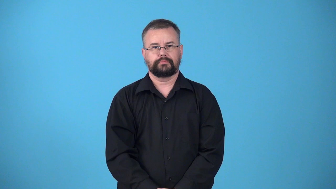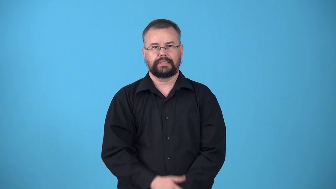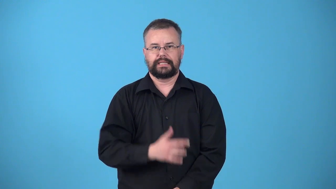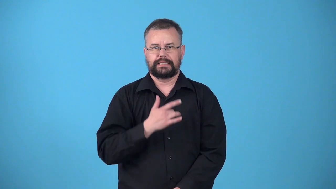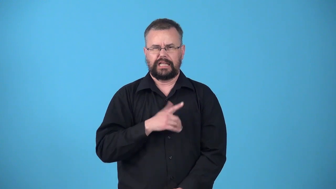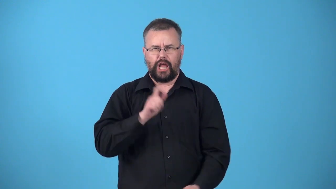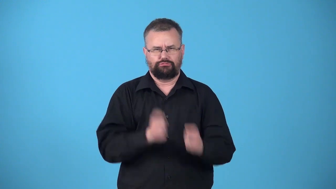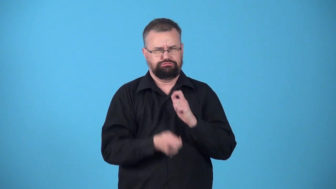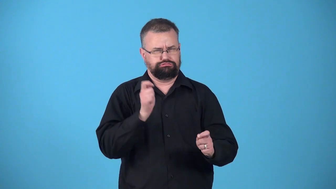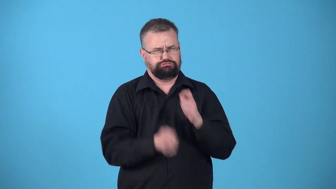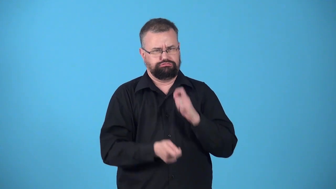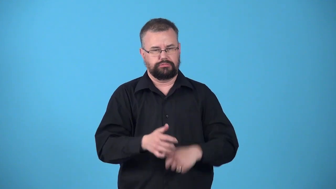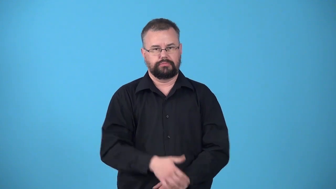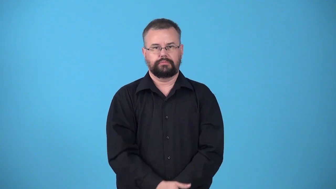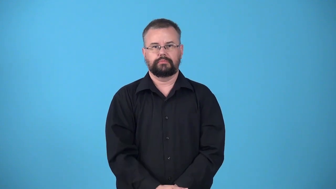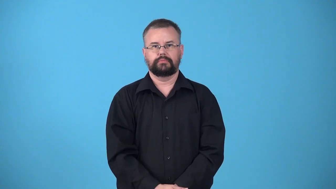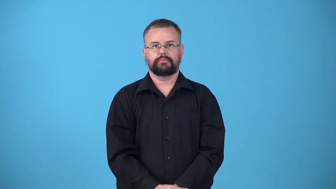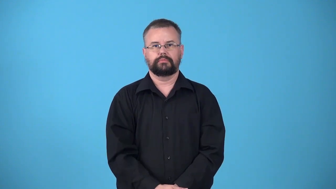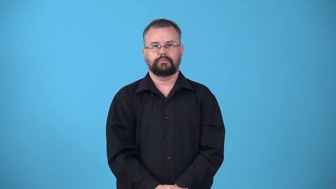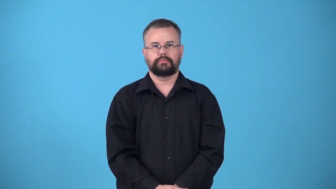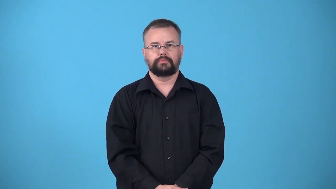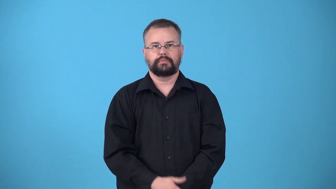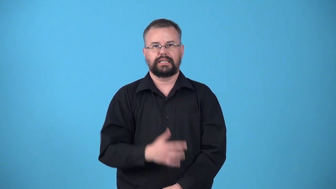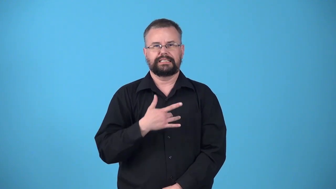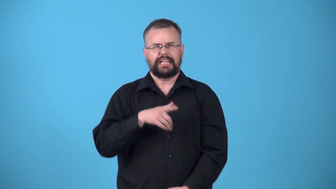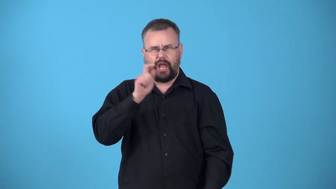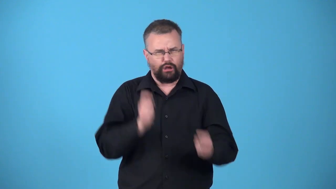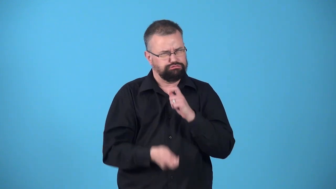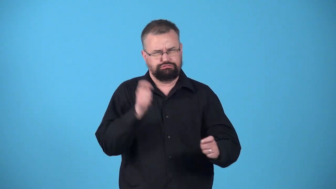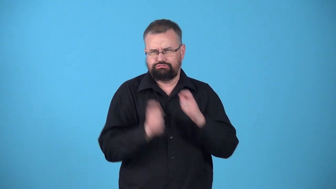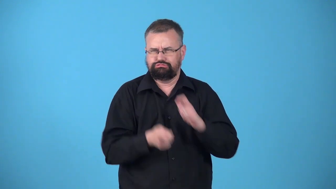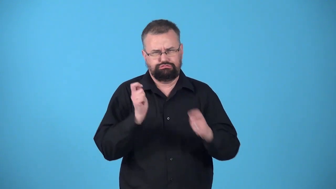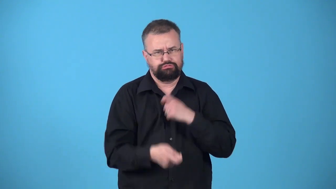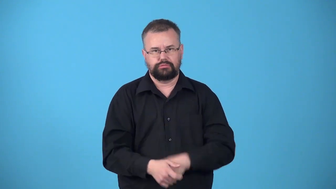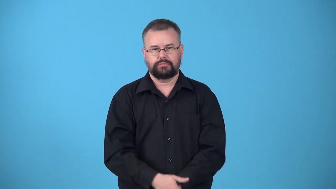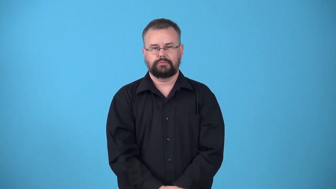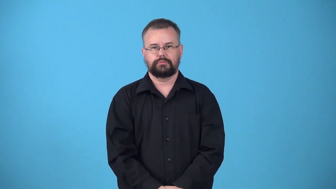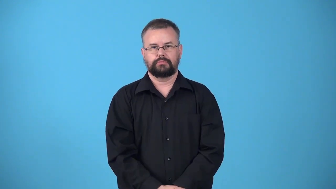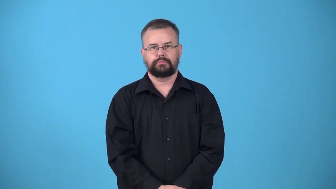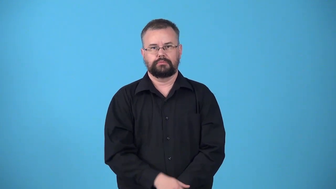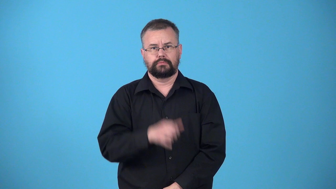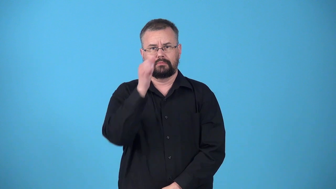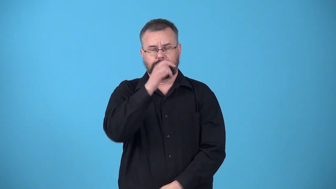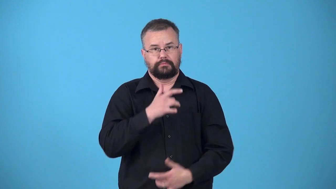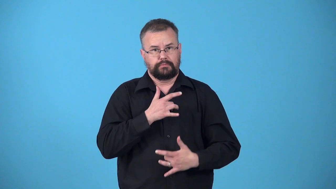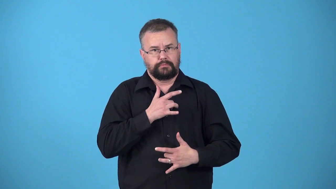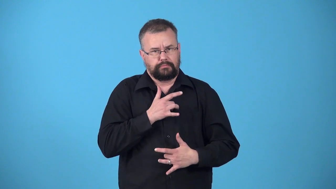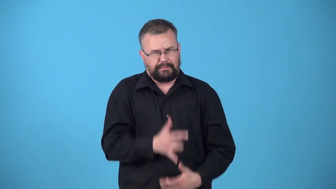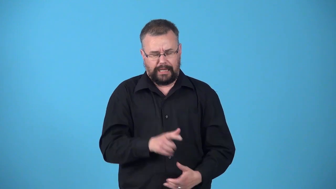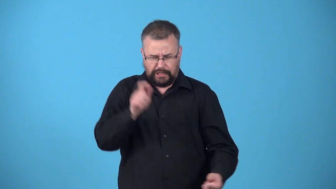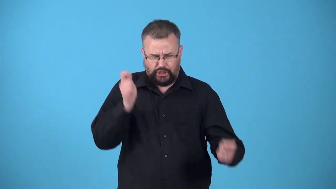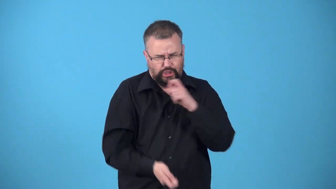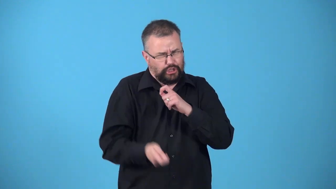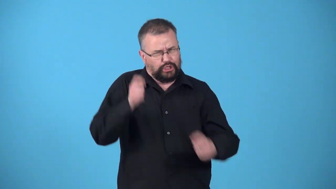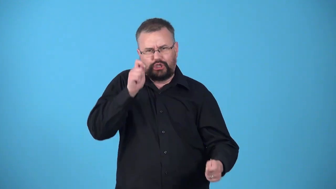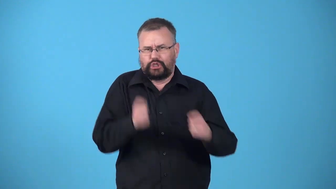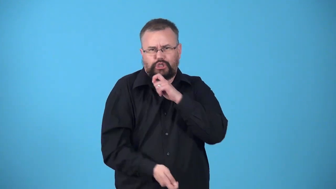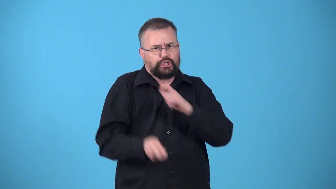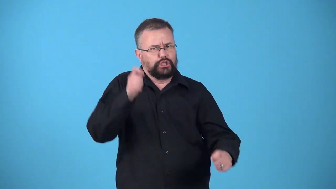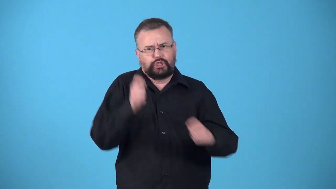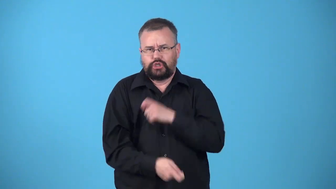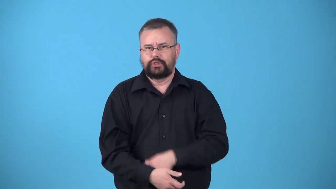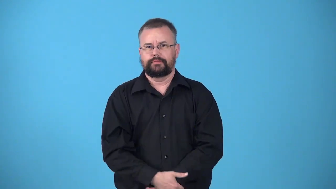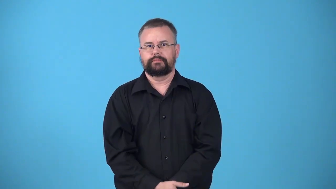unstable